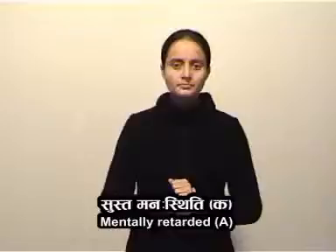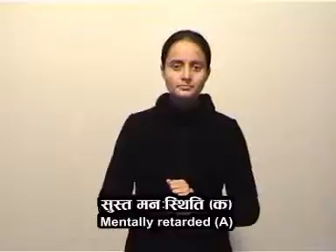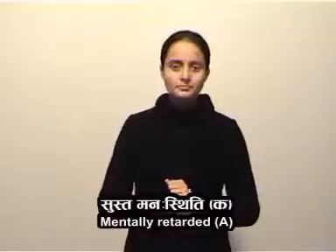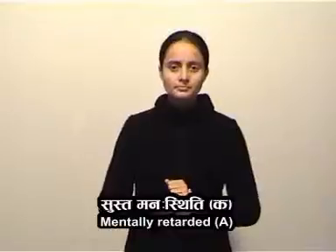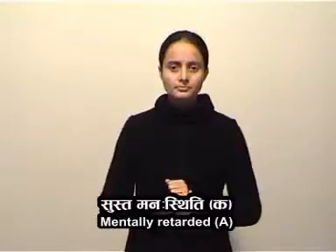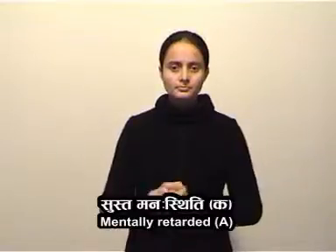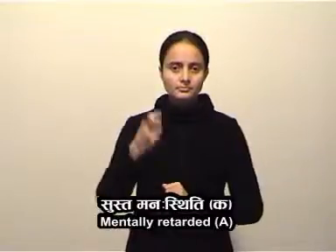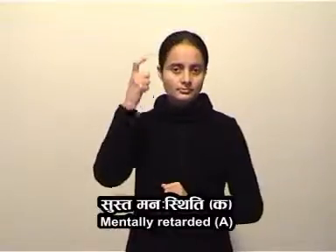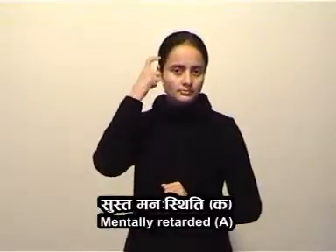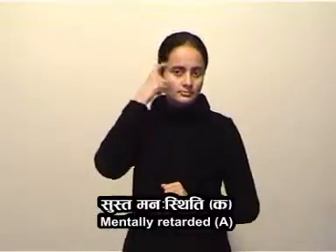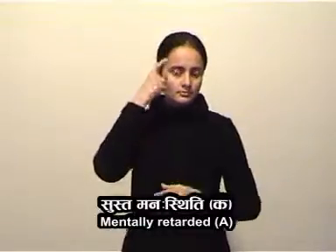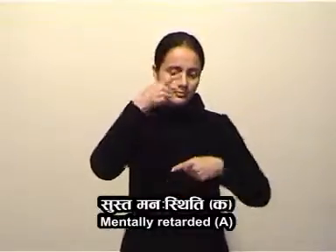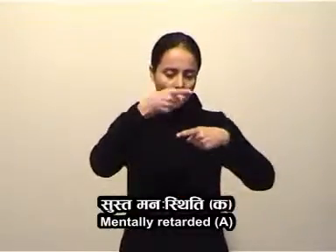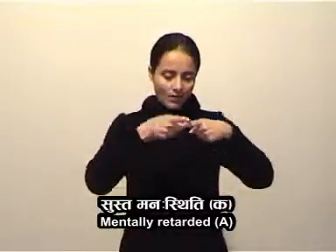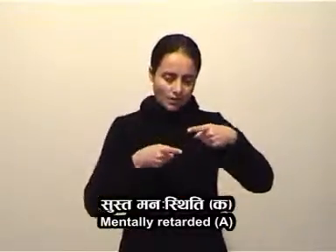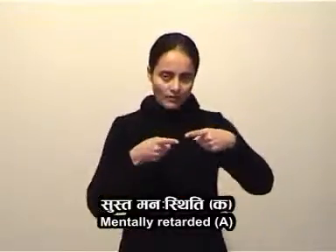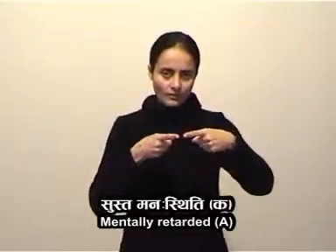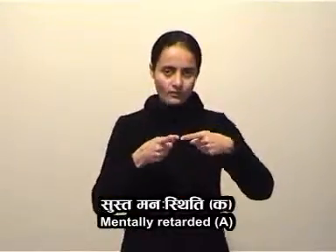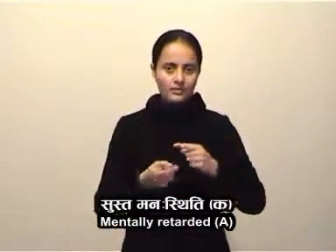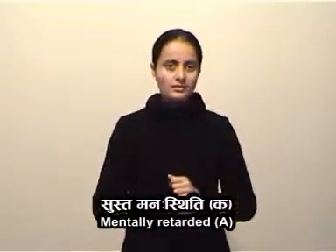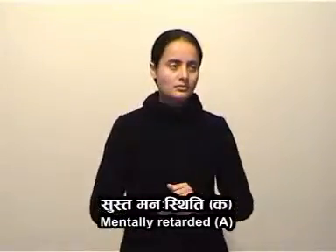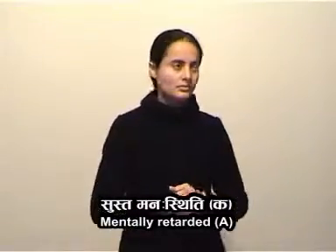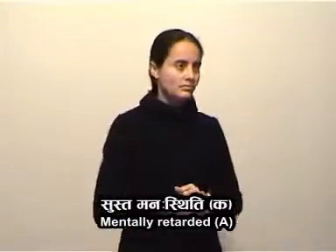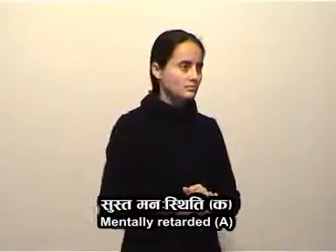mentallyretarded